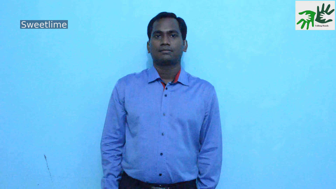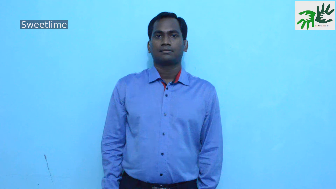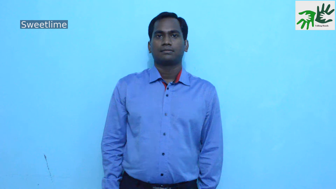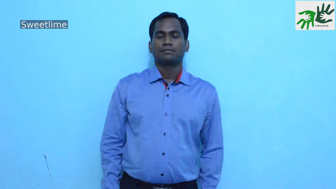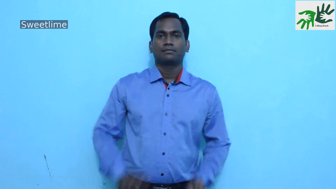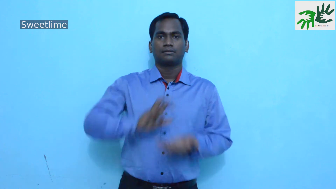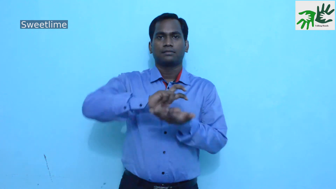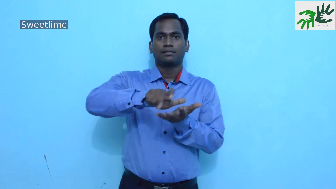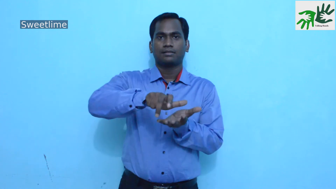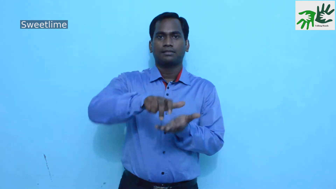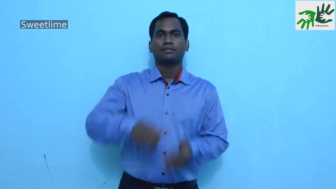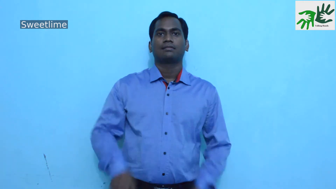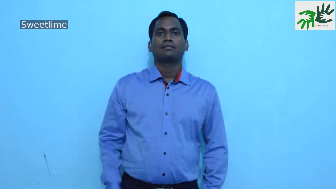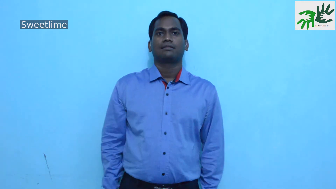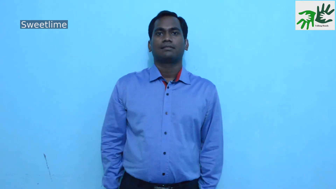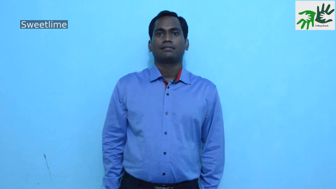Sweetlime